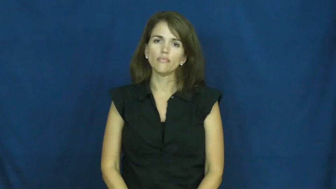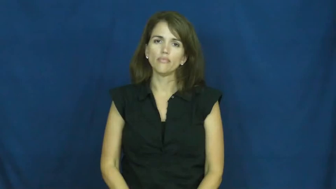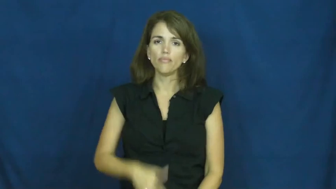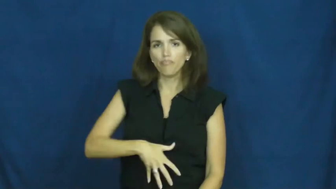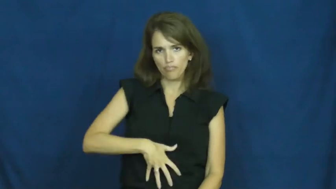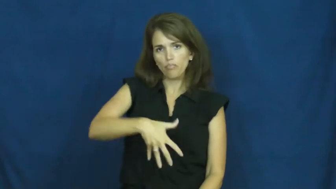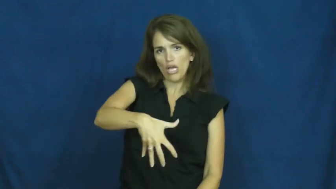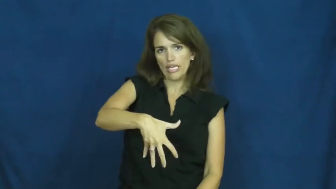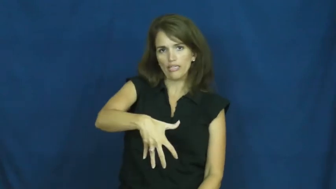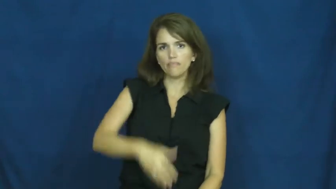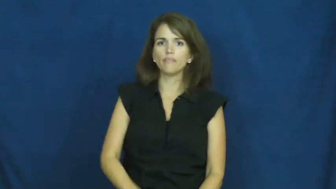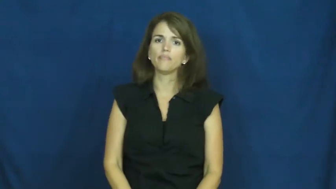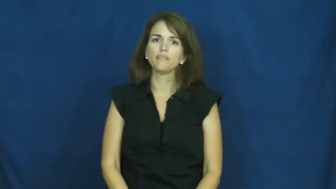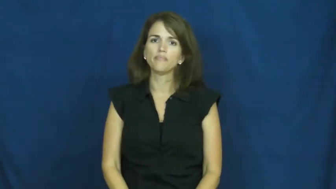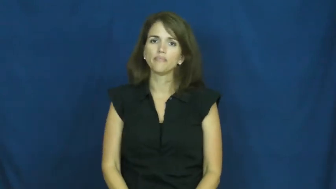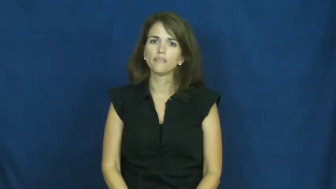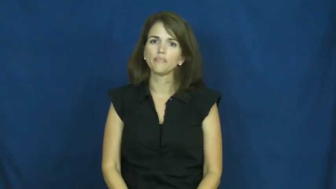bun in the oven